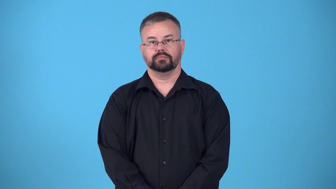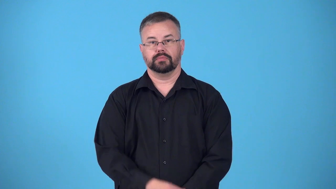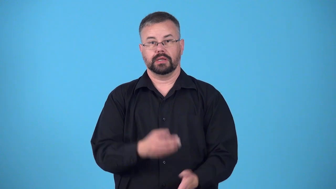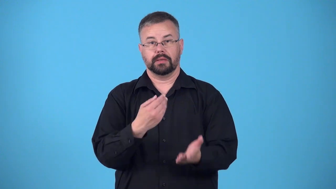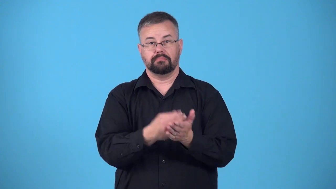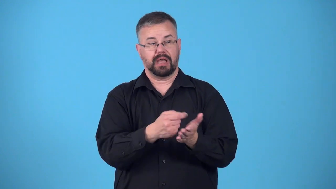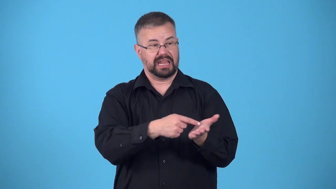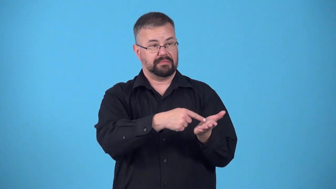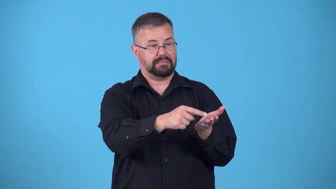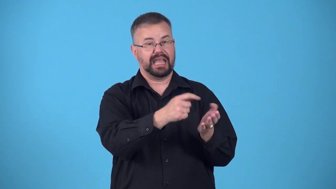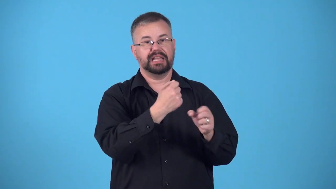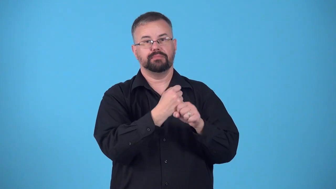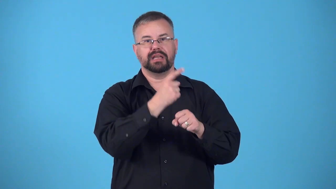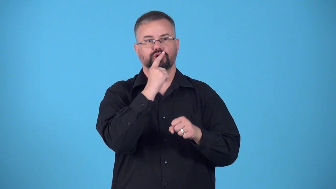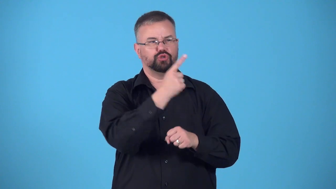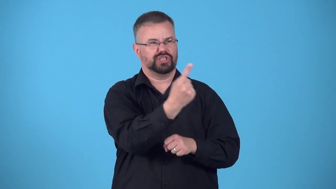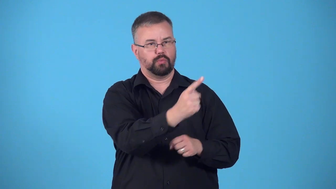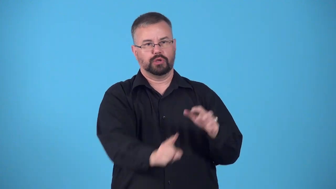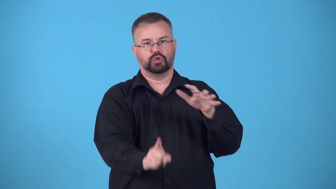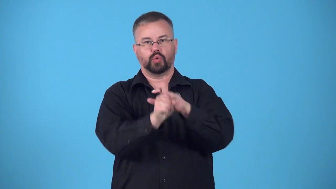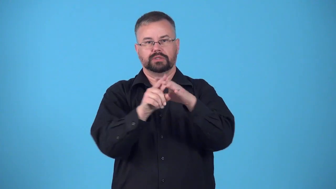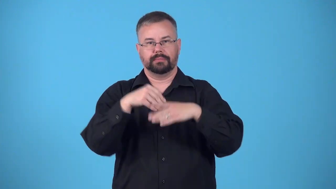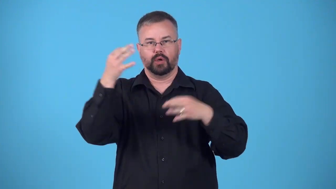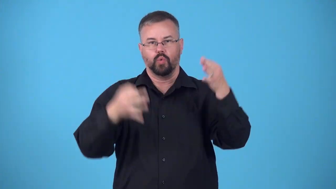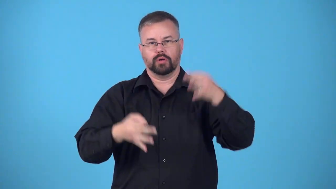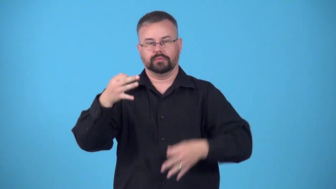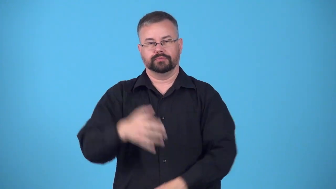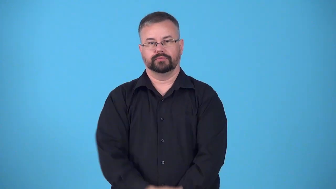surety,bond